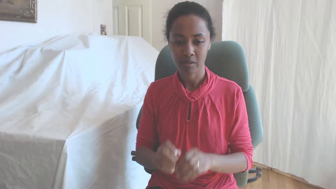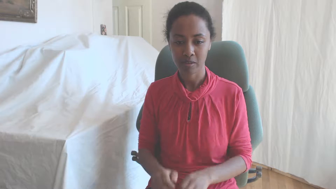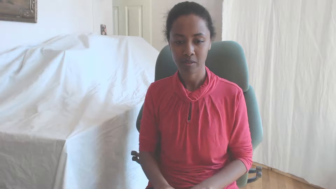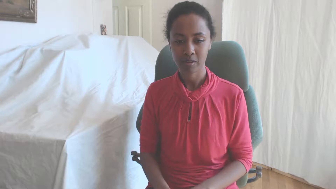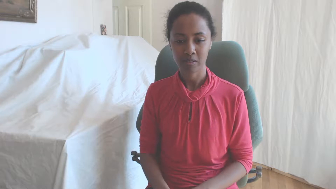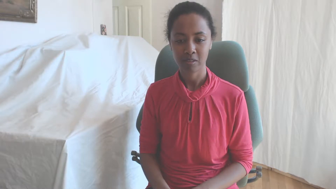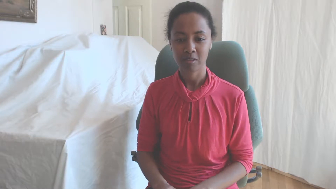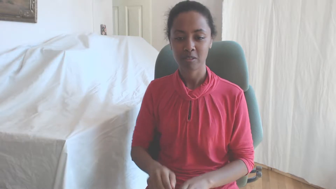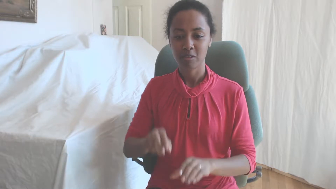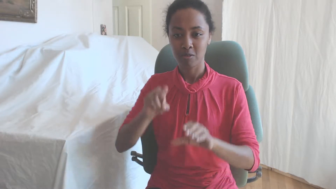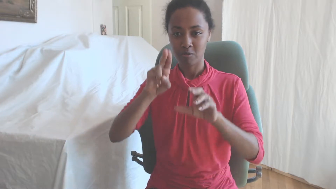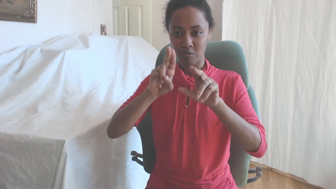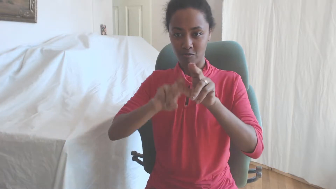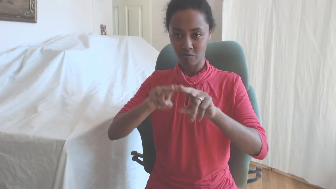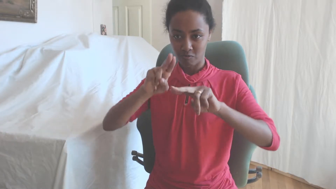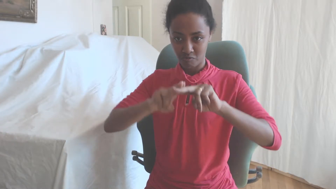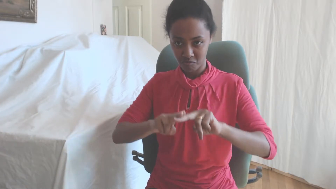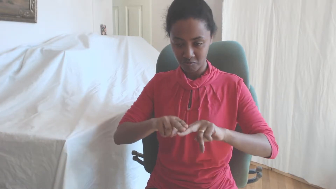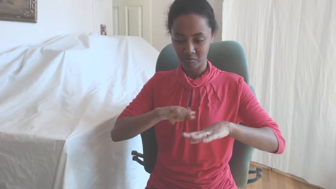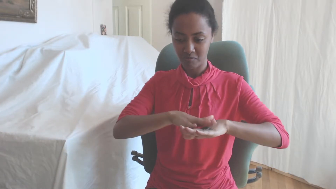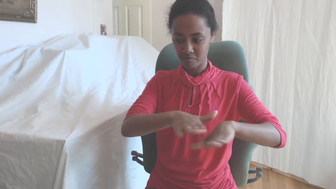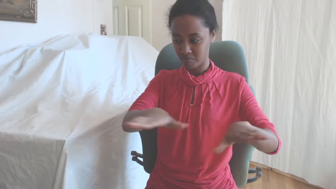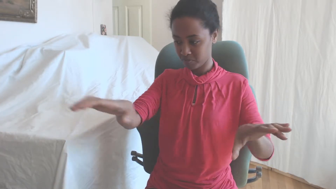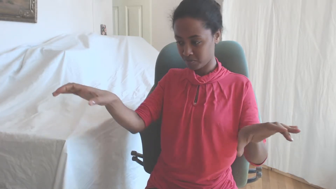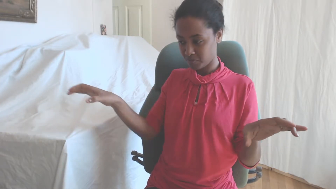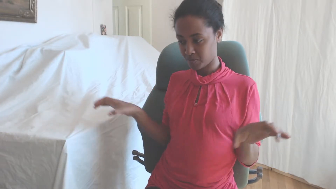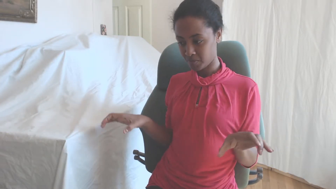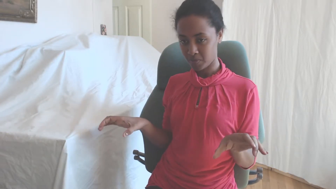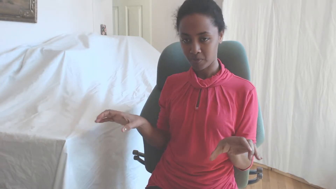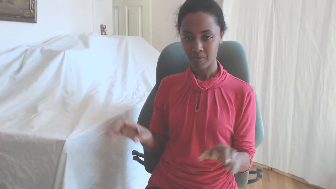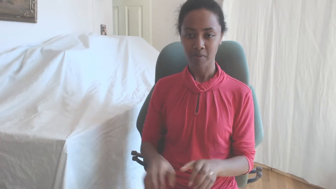desk